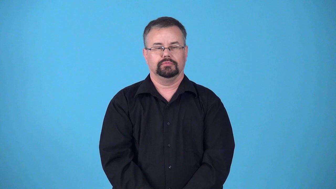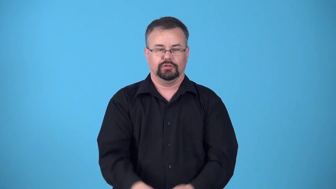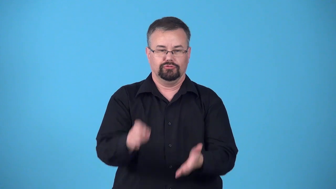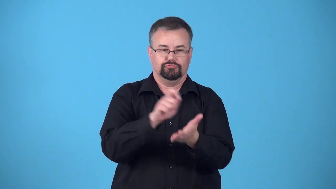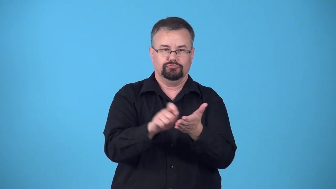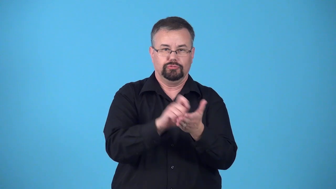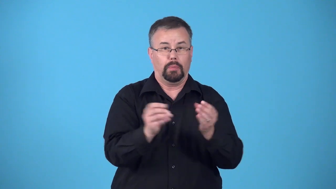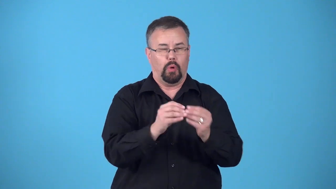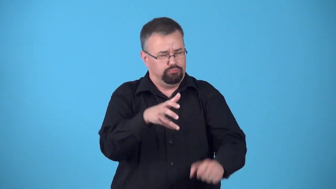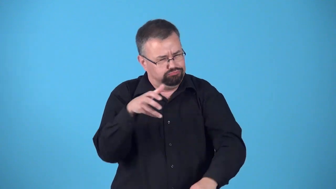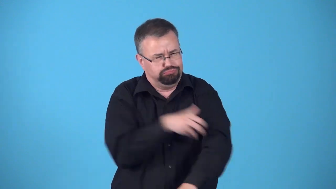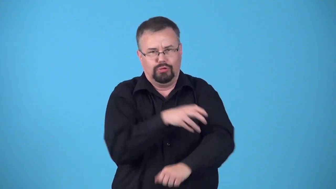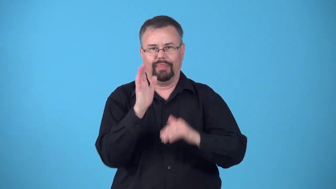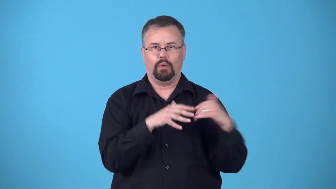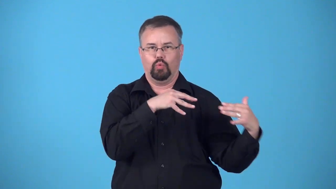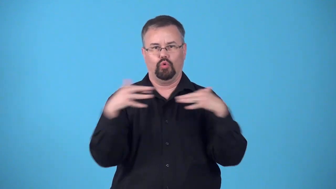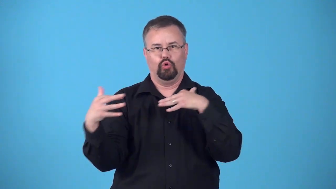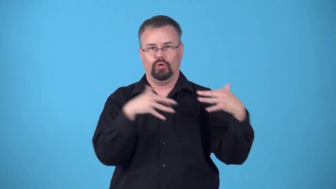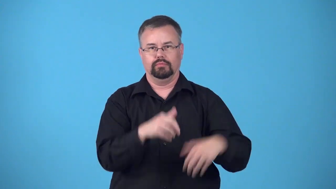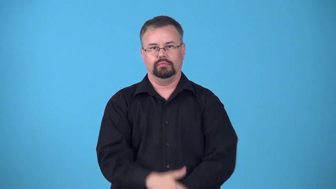pen is mightier than the sword